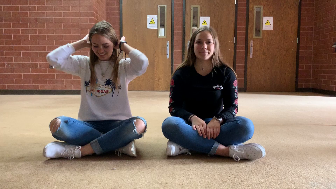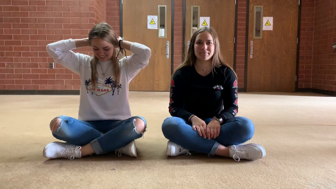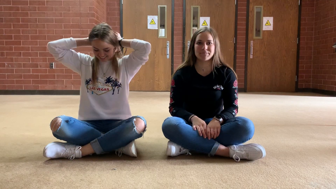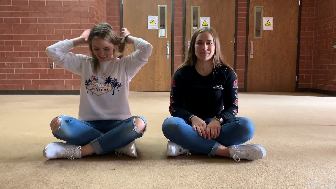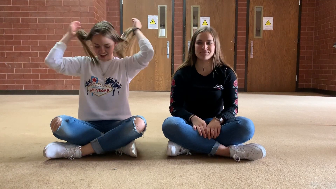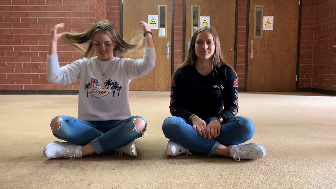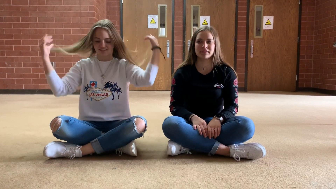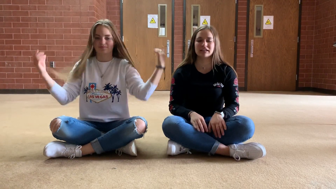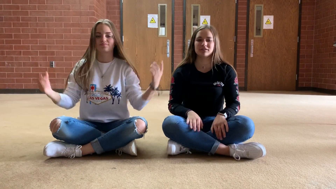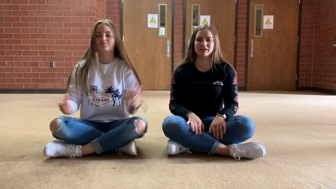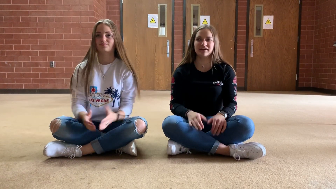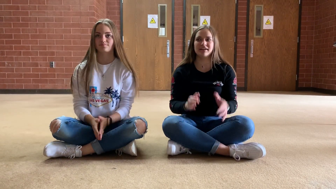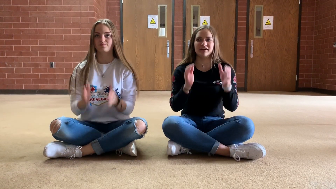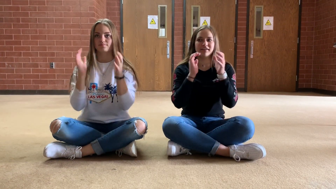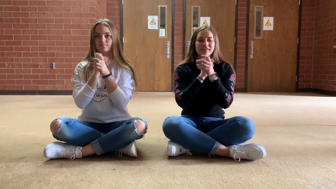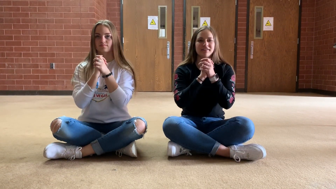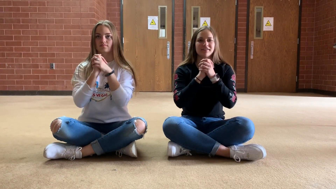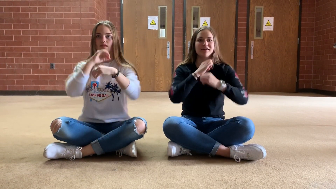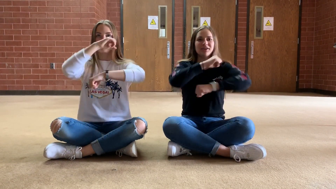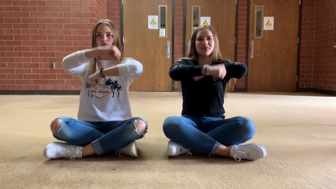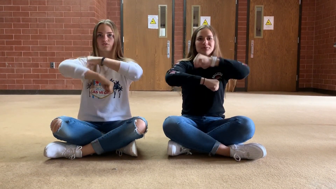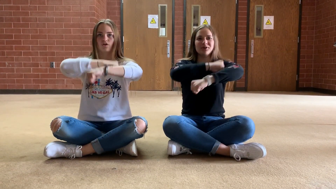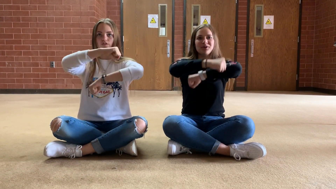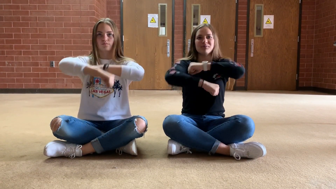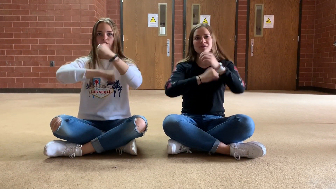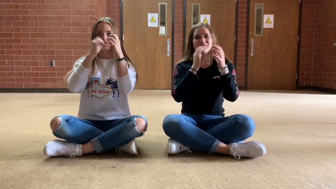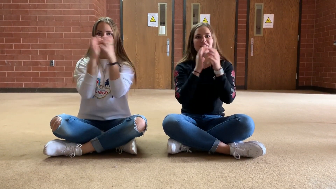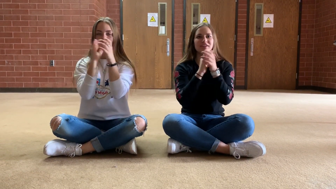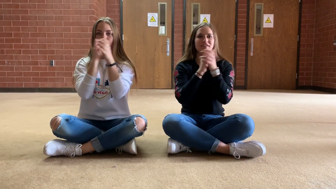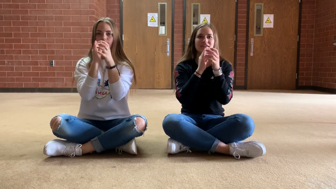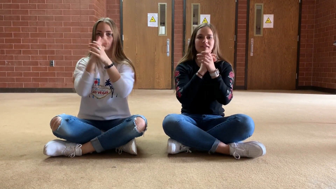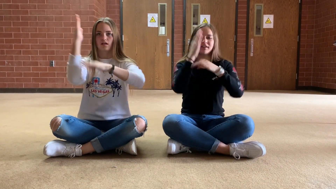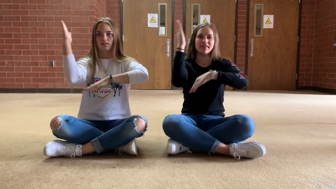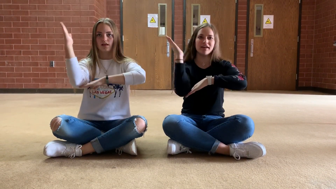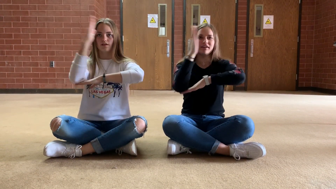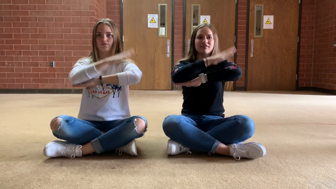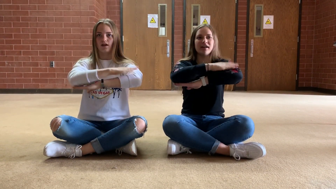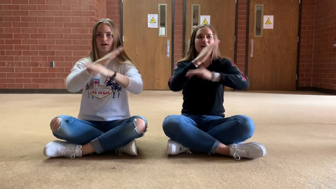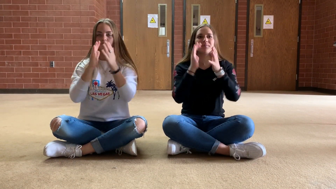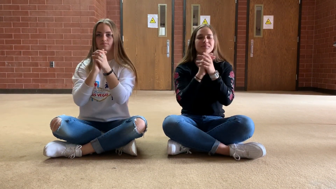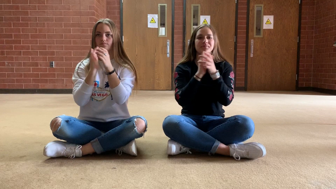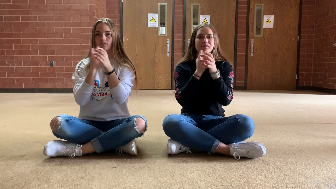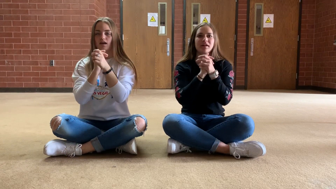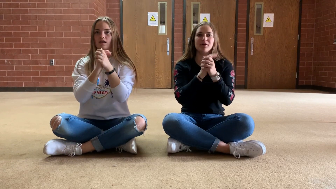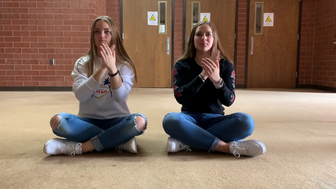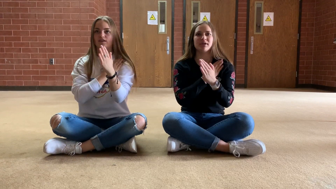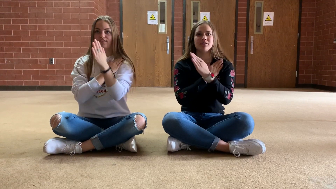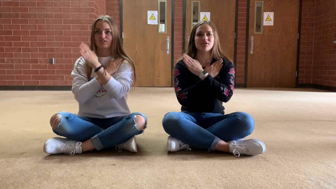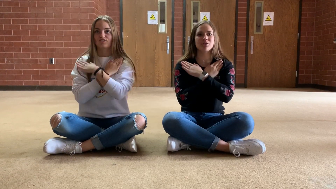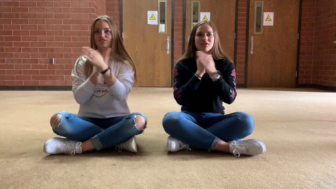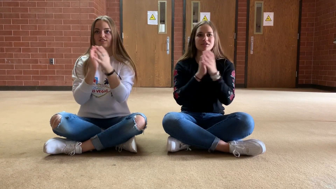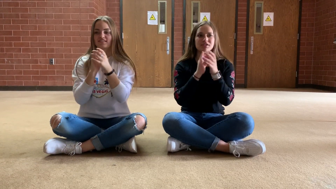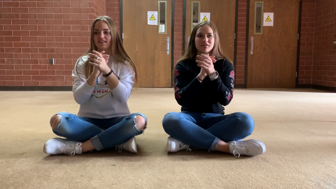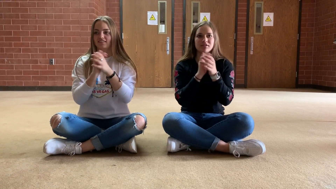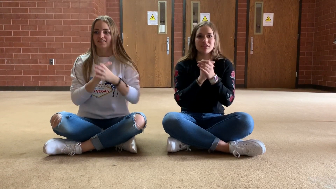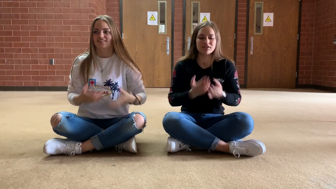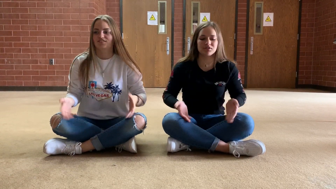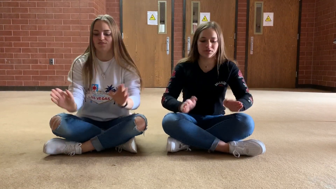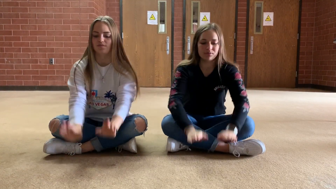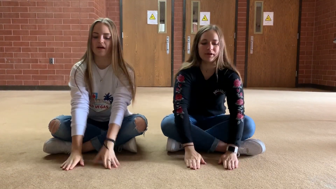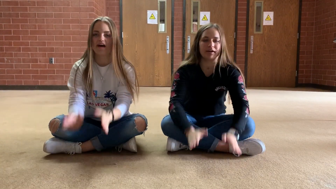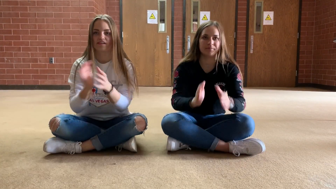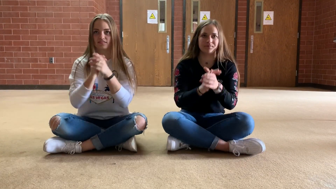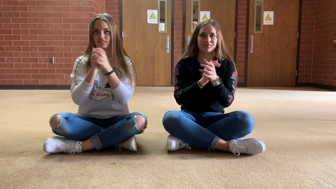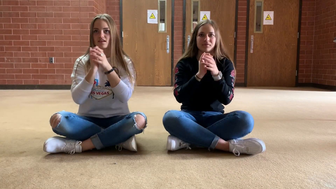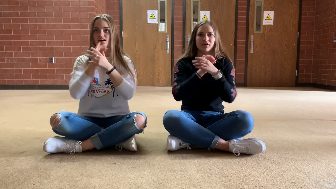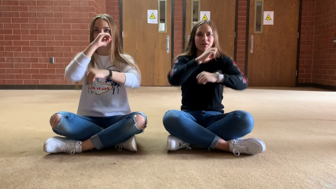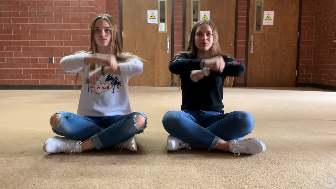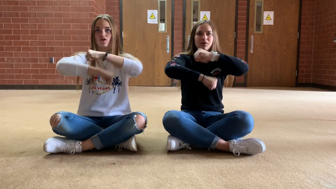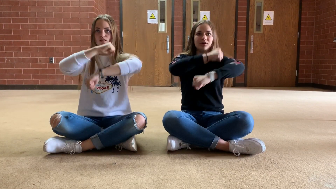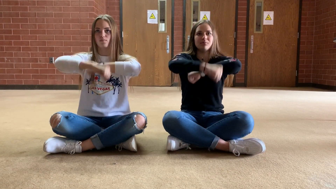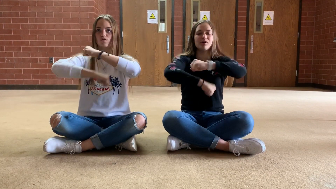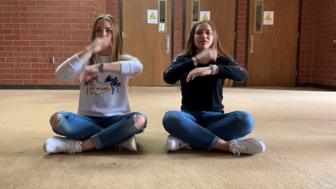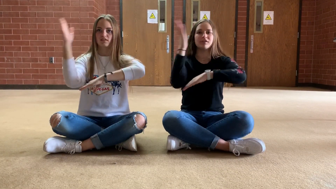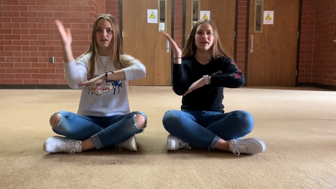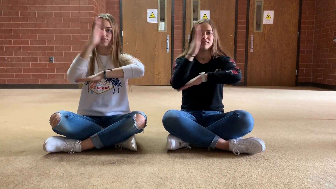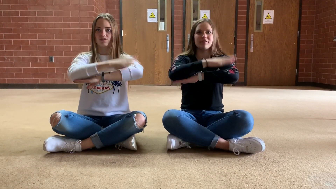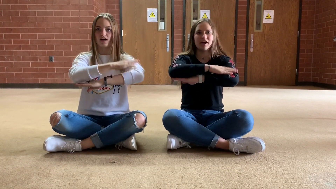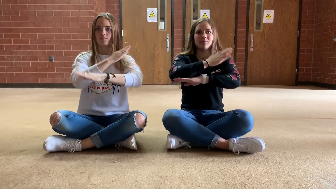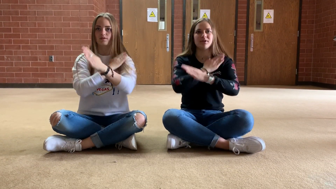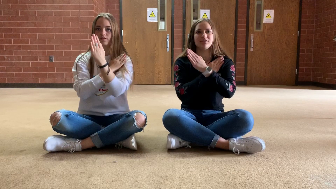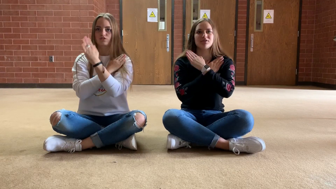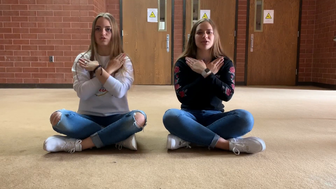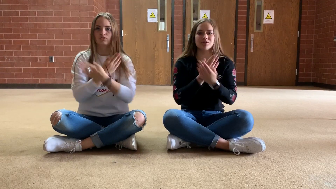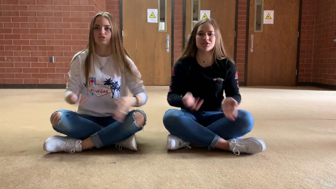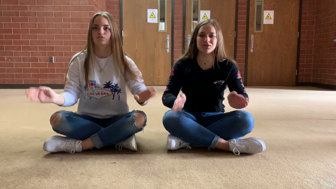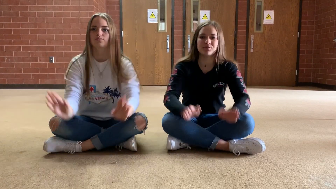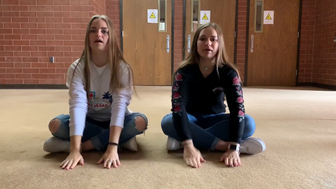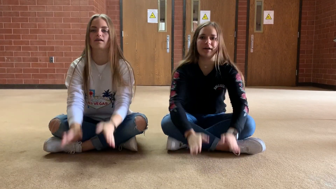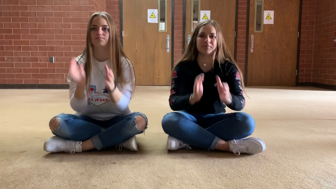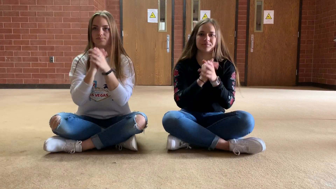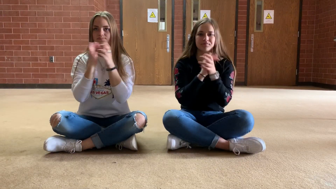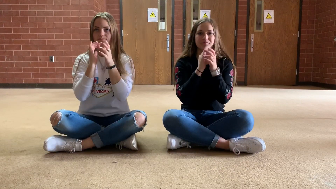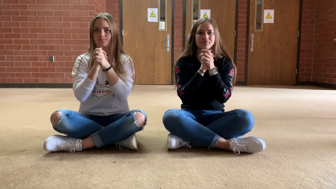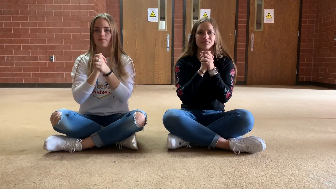Roll em over